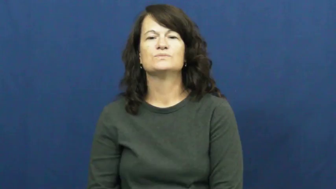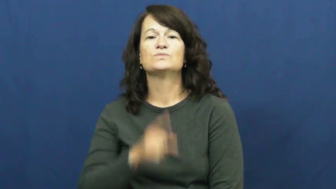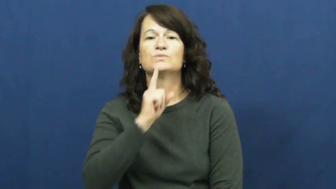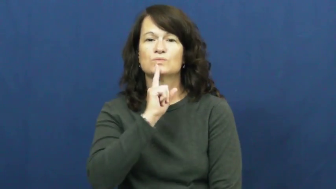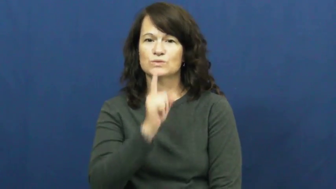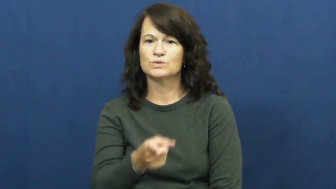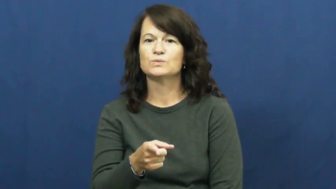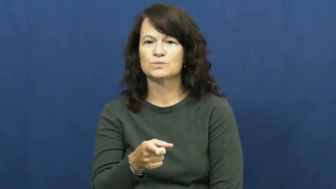it is,it was